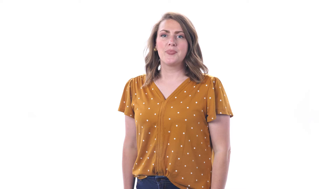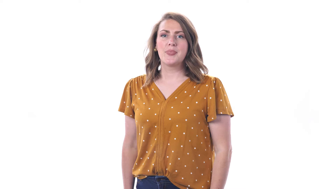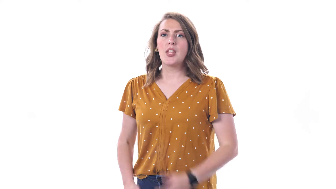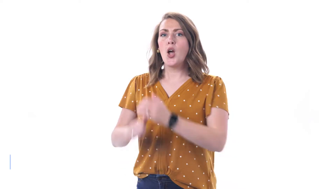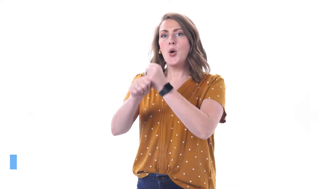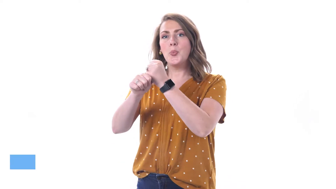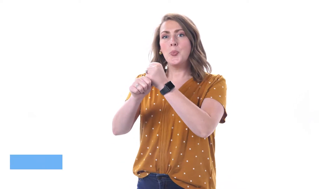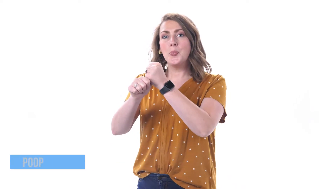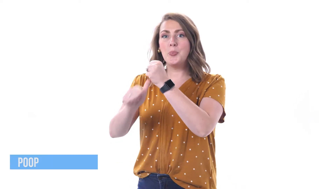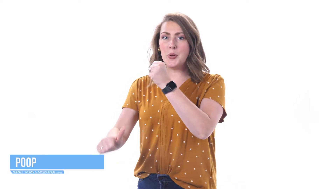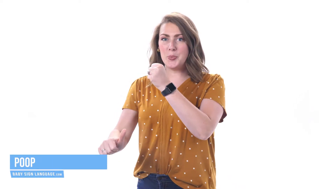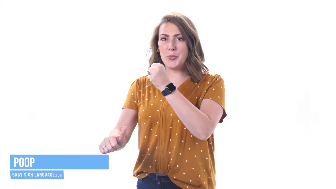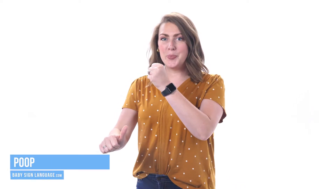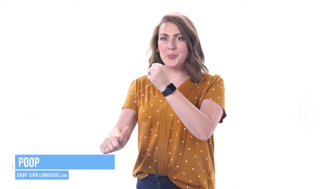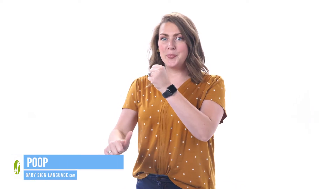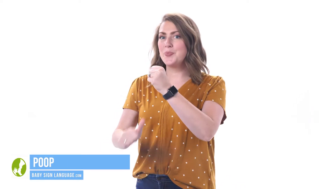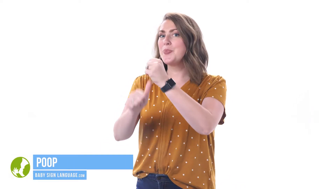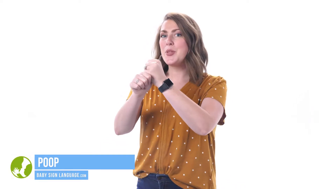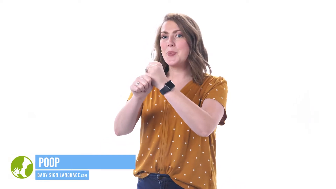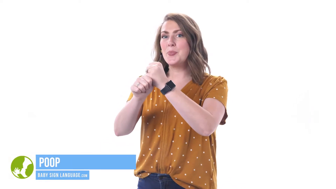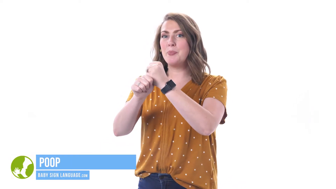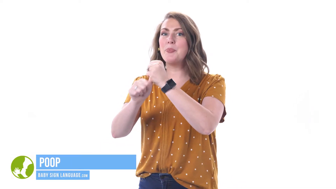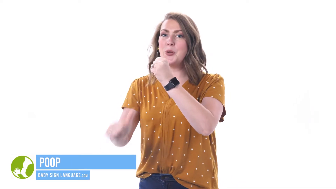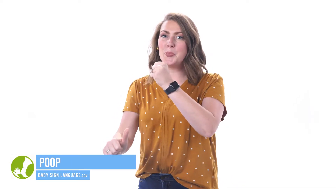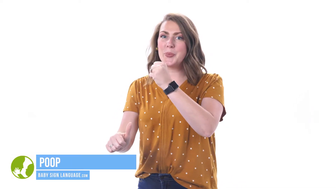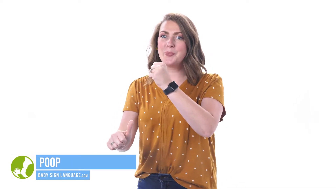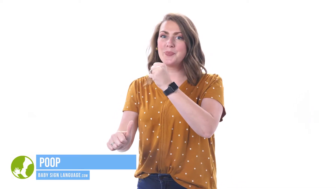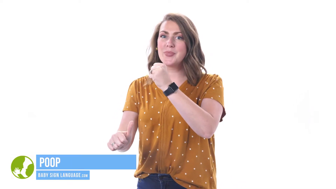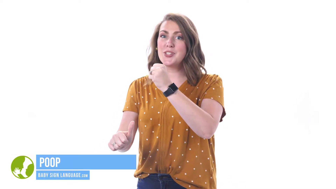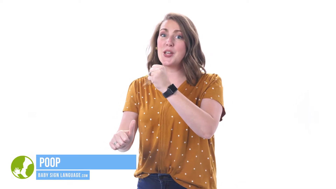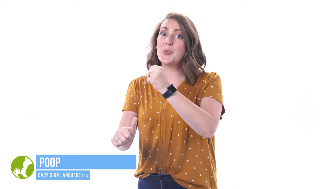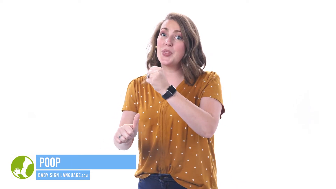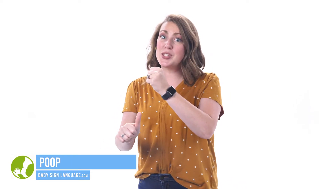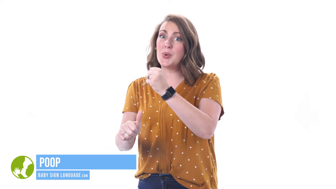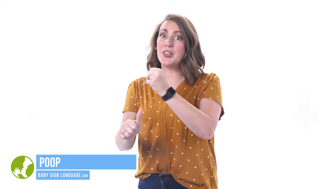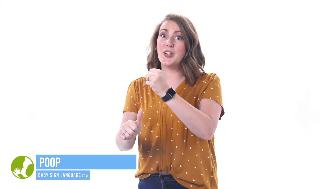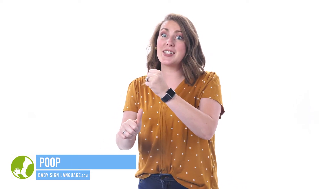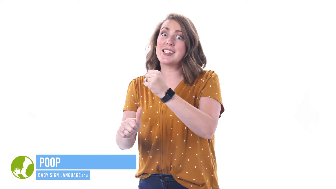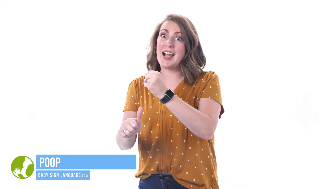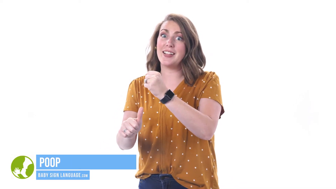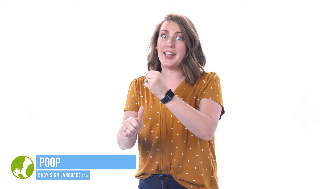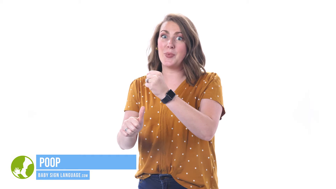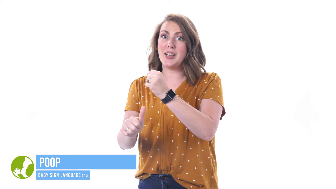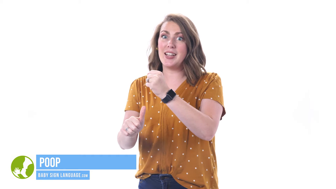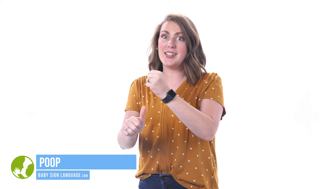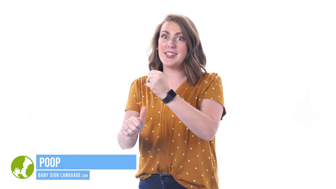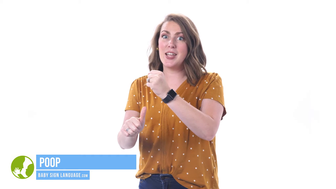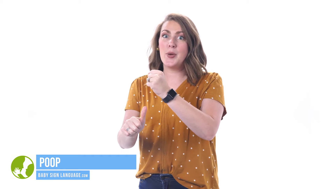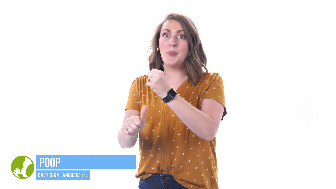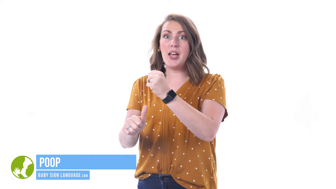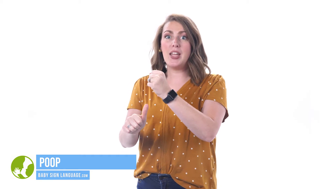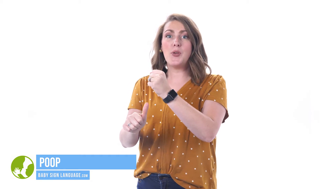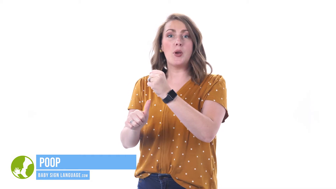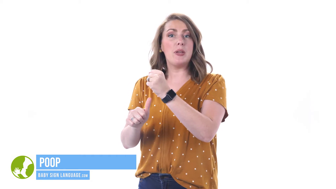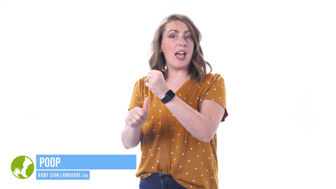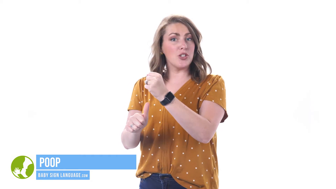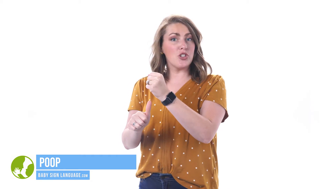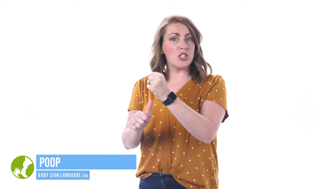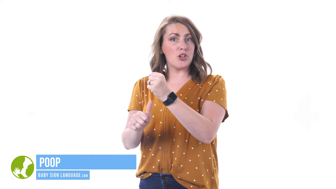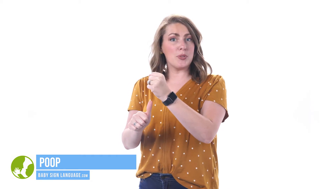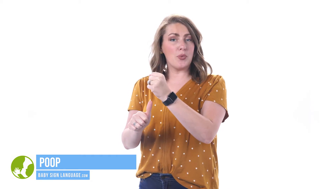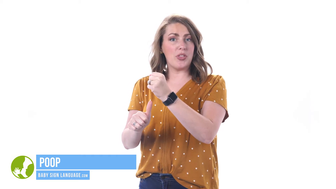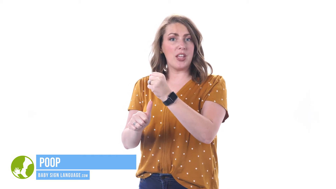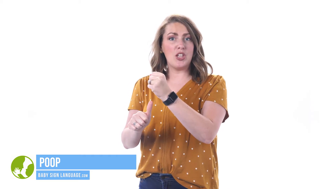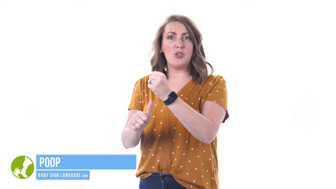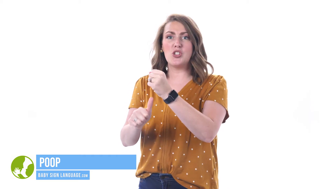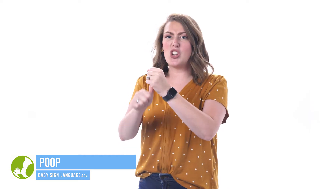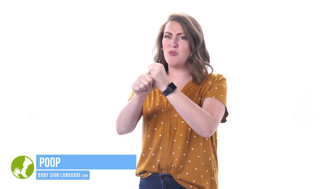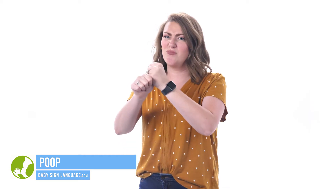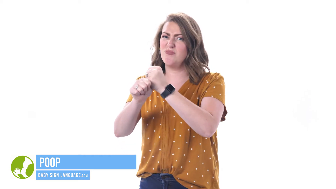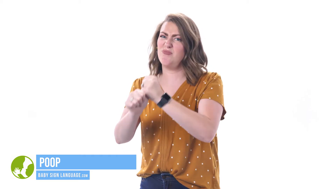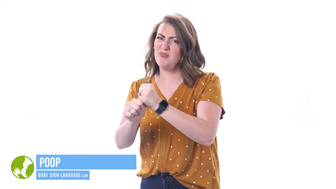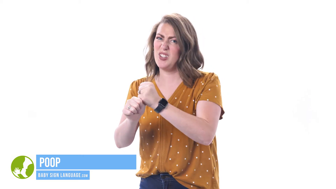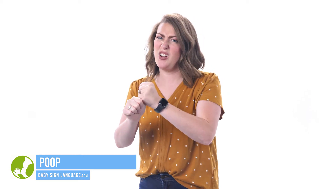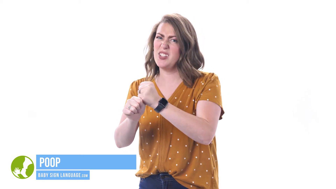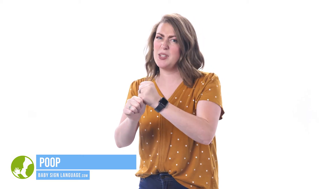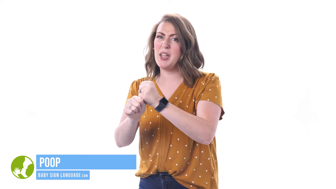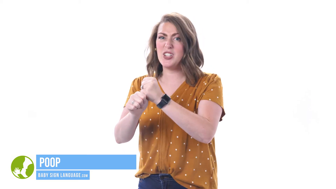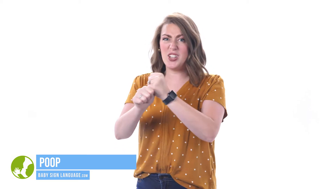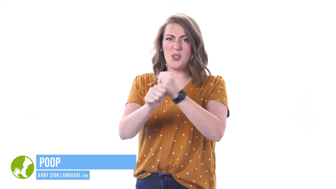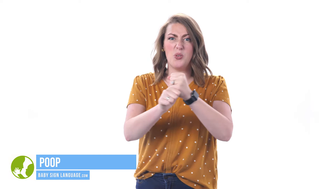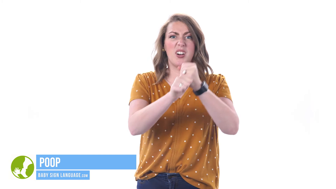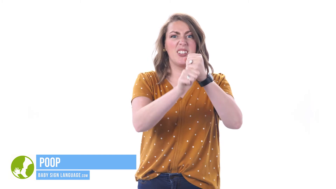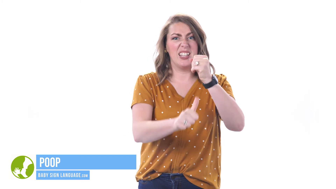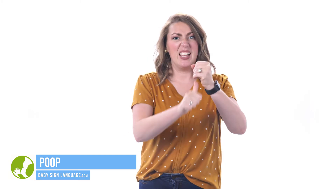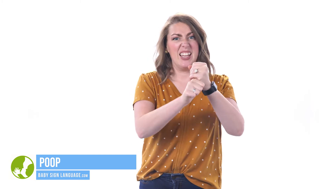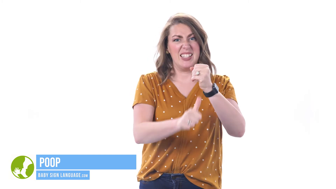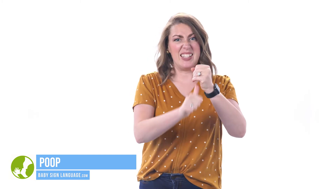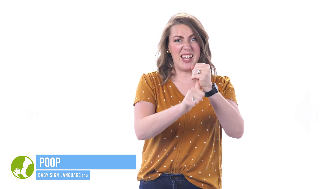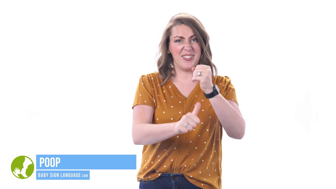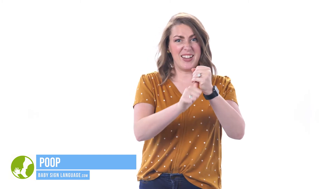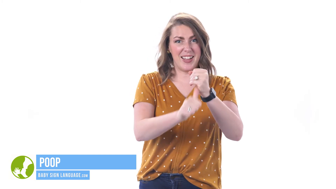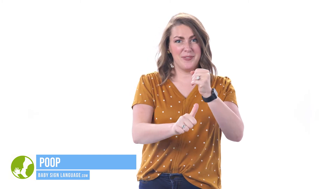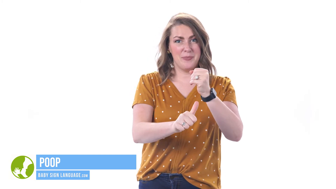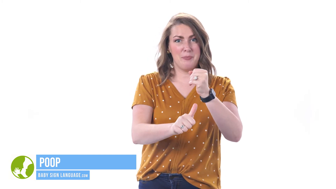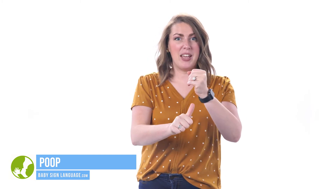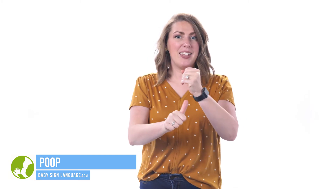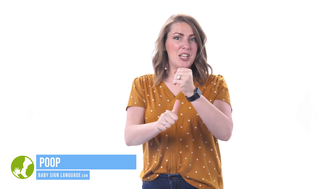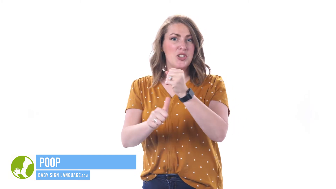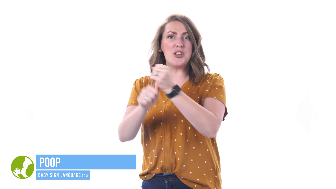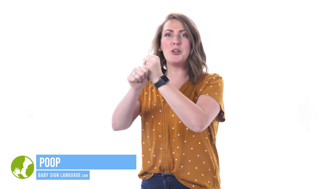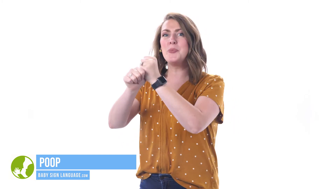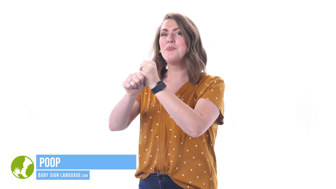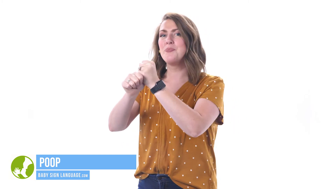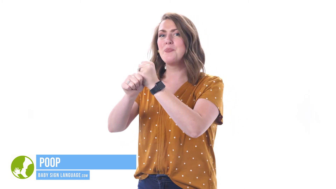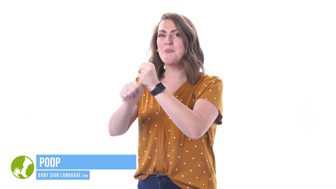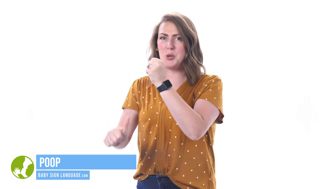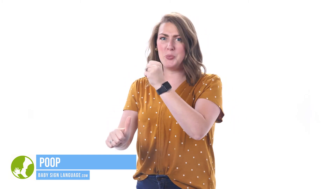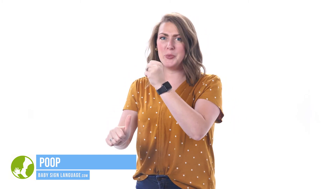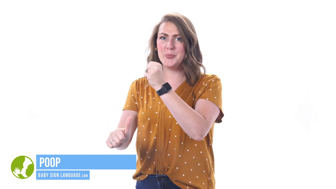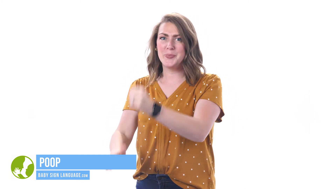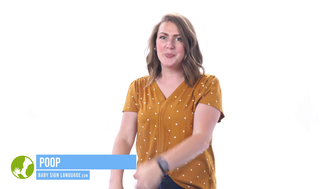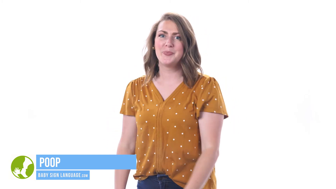Poop